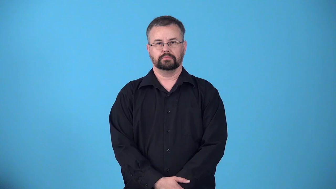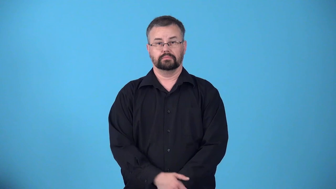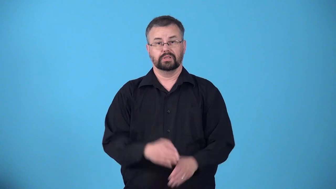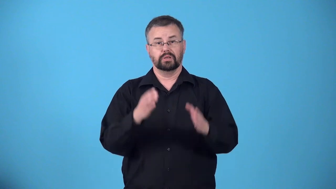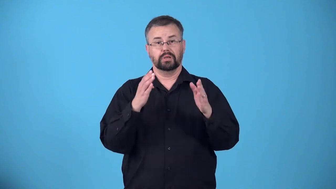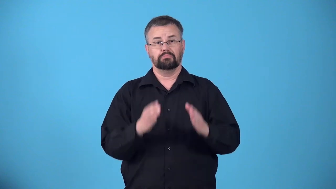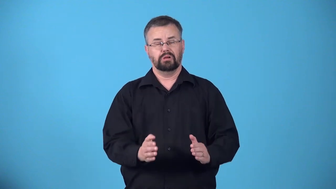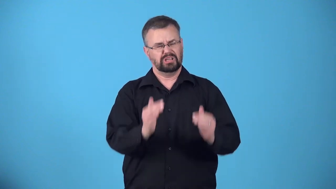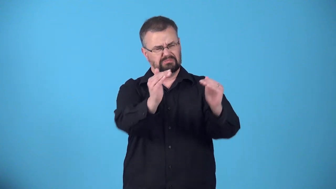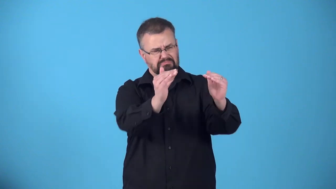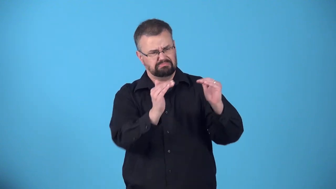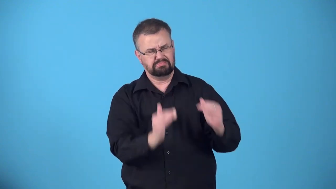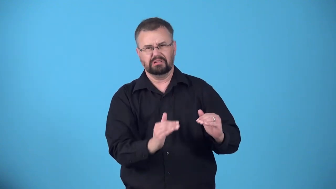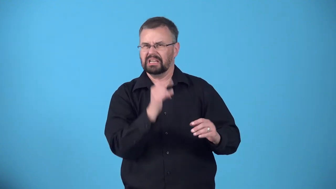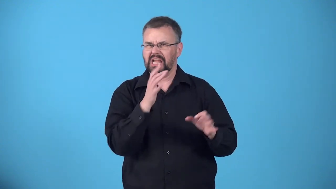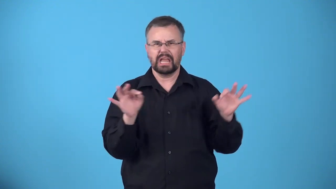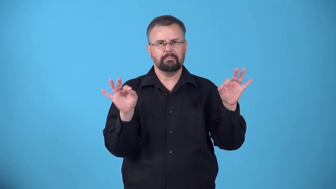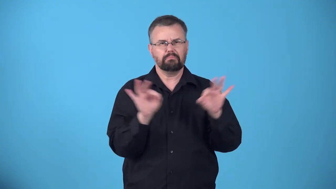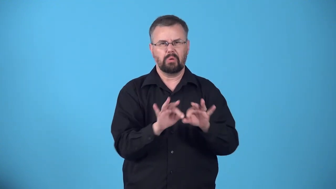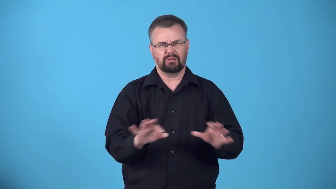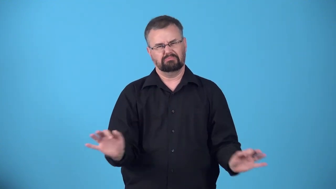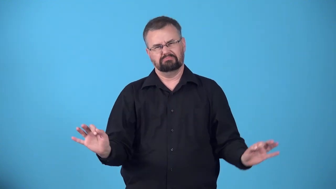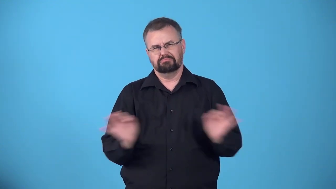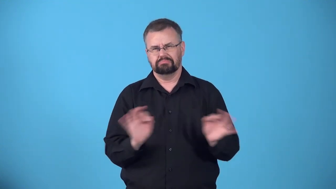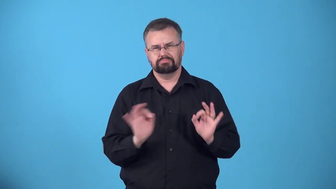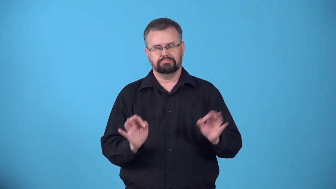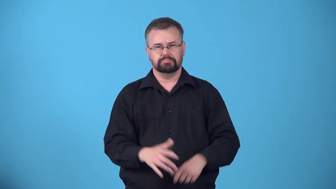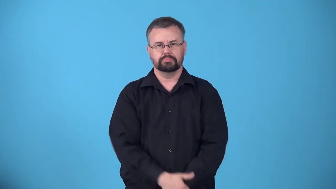at the bottom of the totem pole